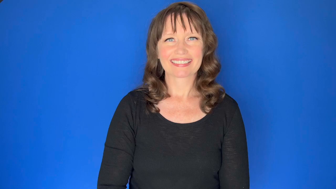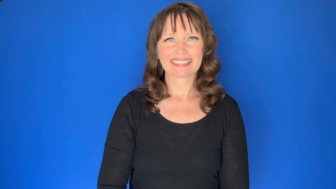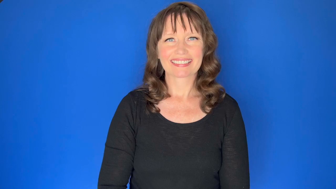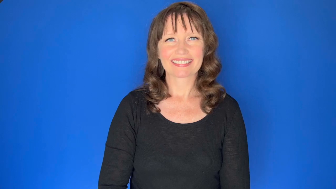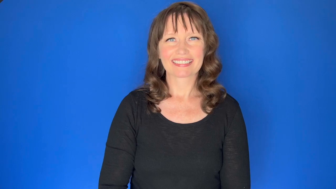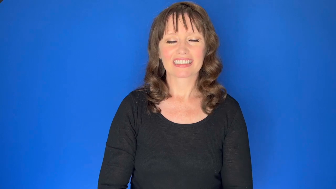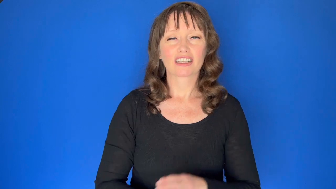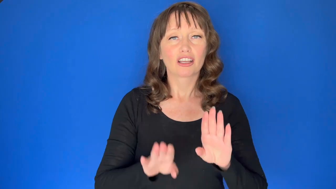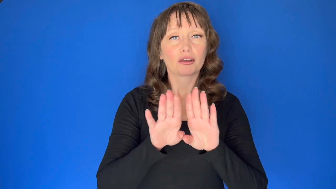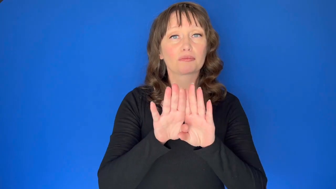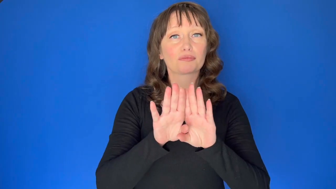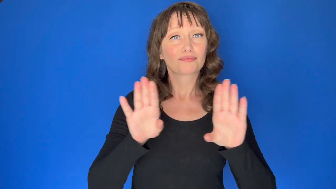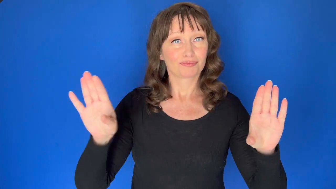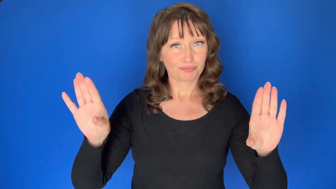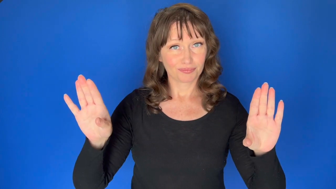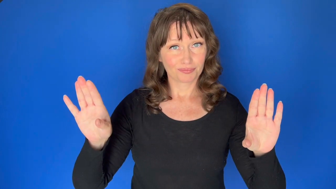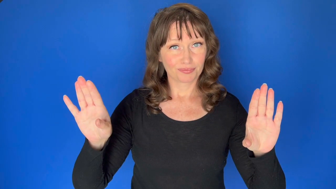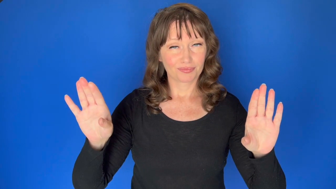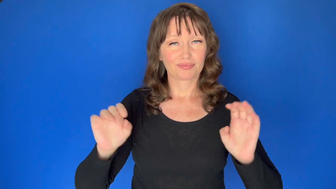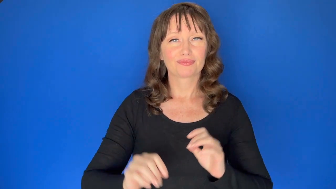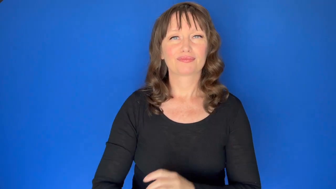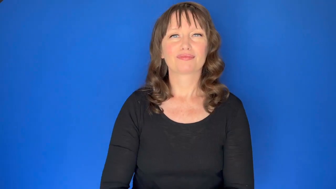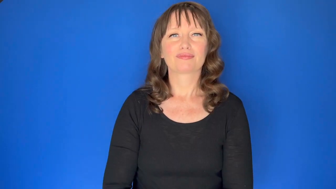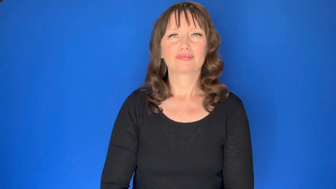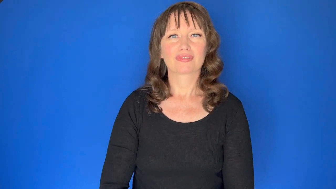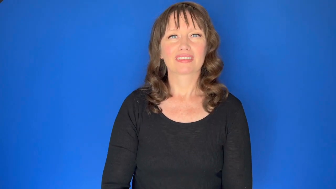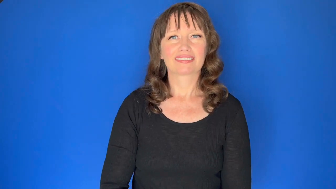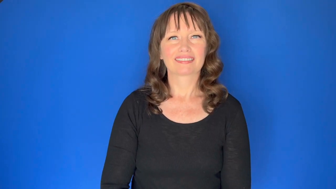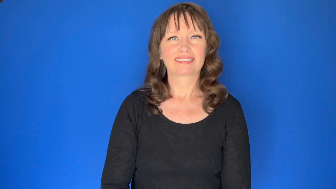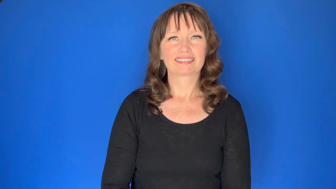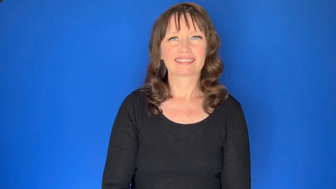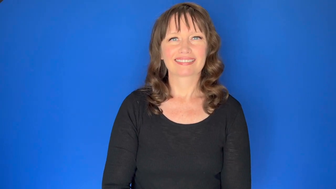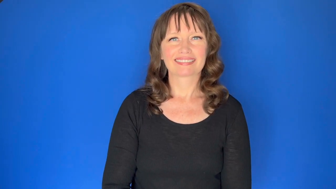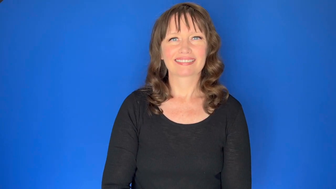board